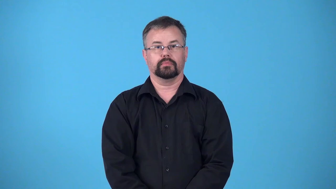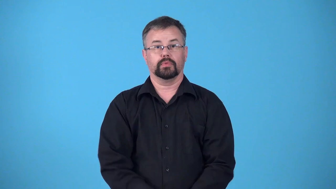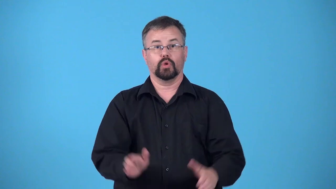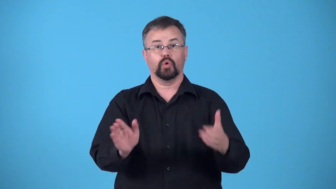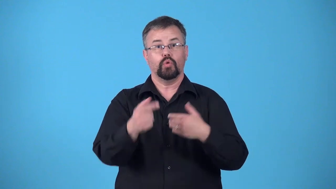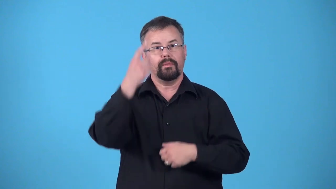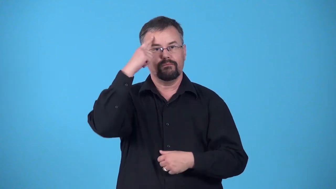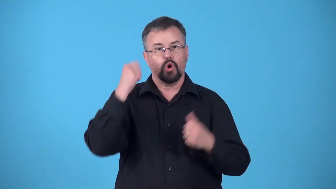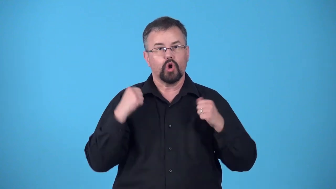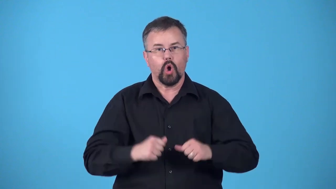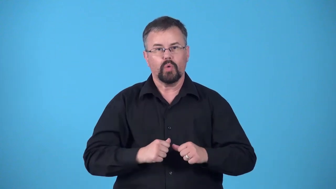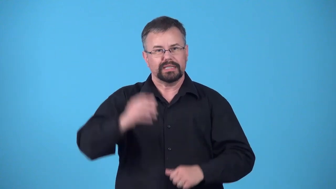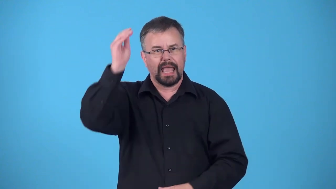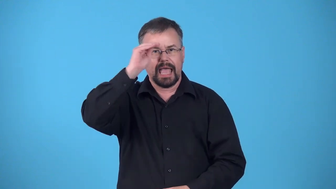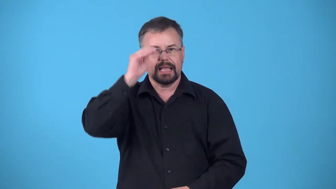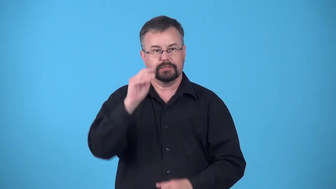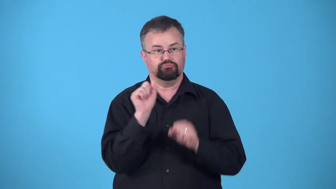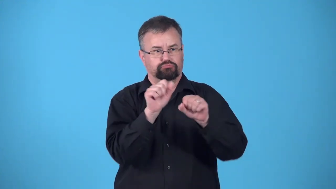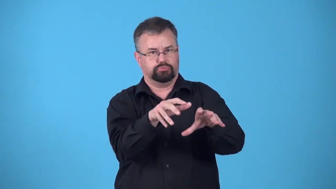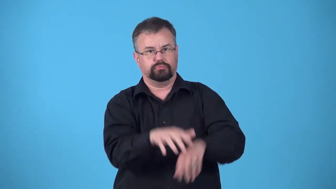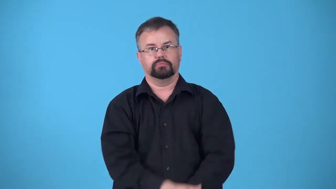cloakroom, coat check